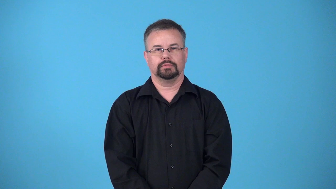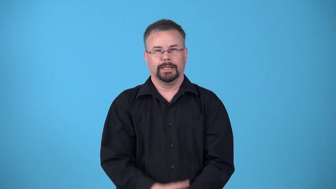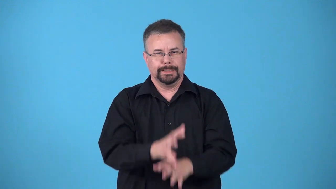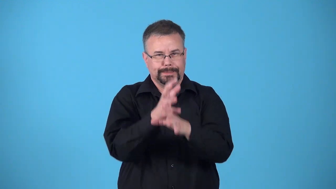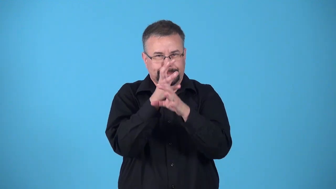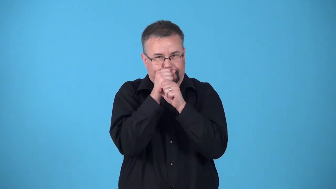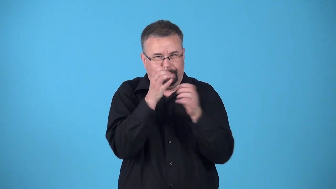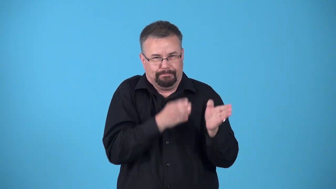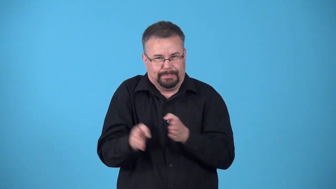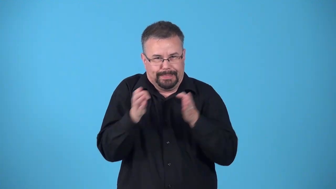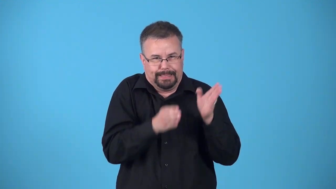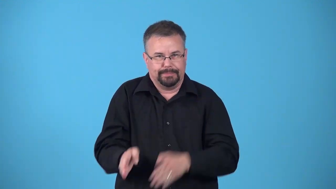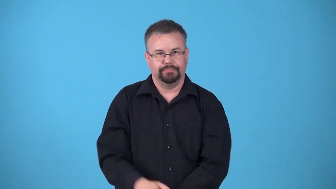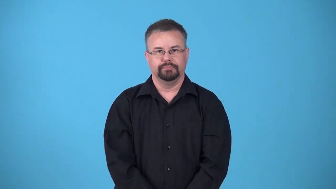keeps his cards close to his vest